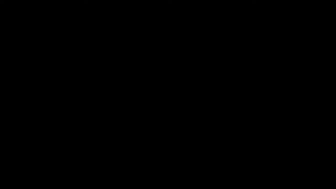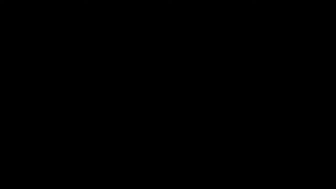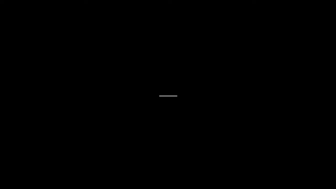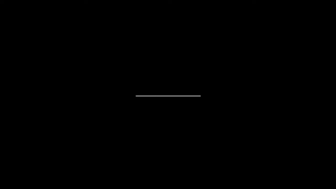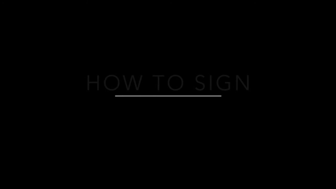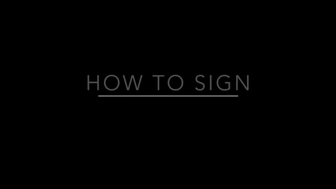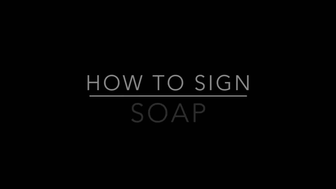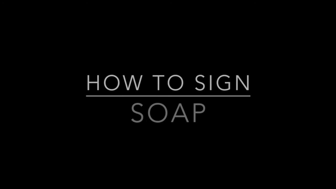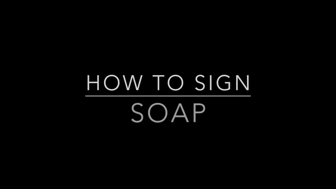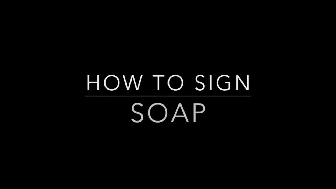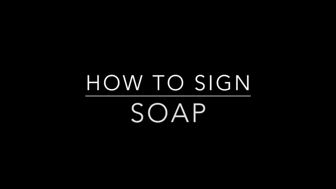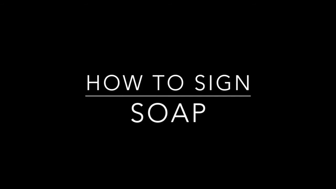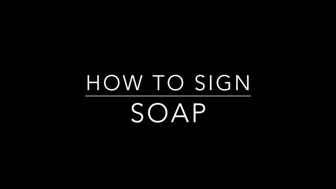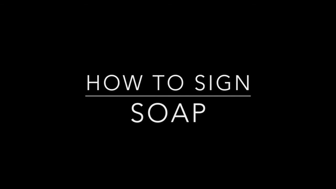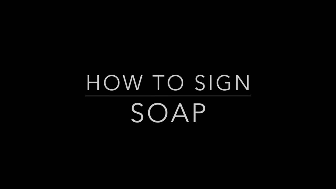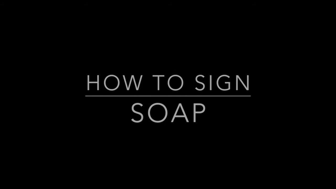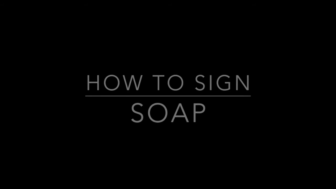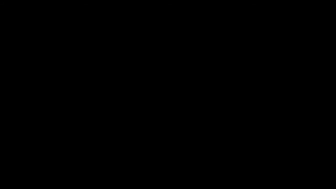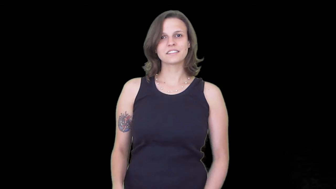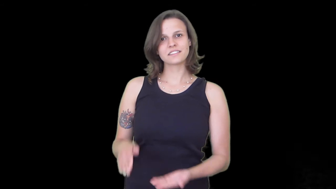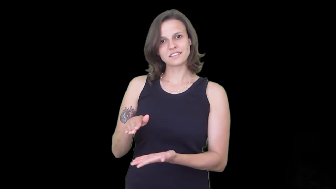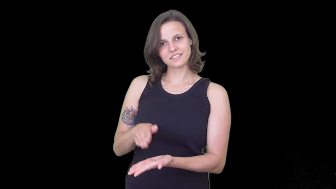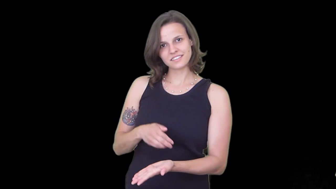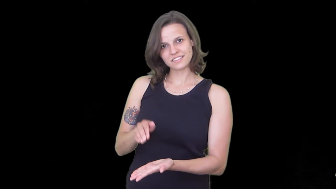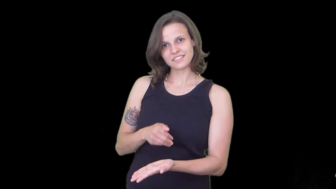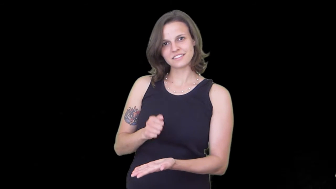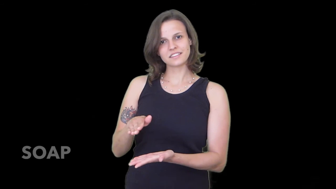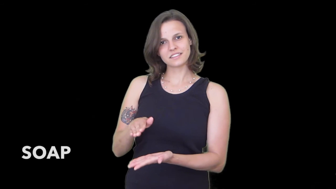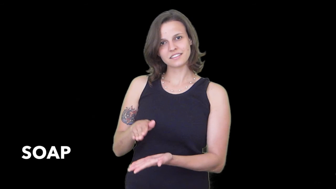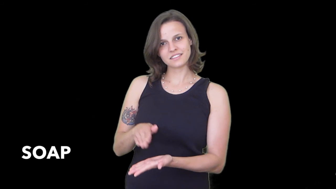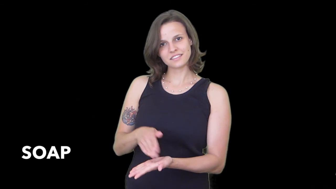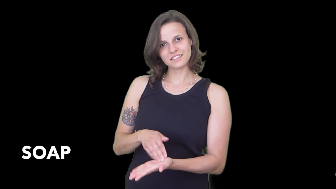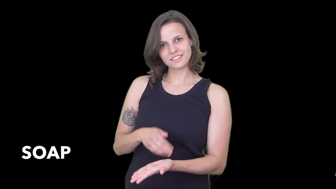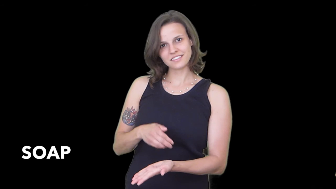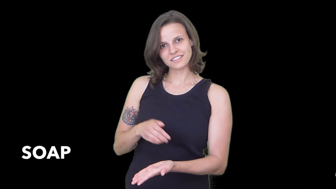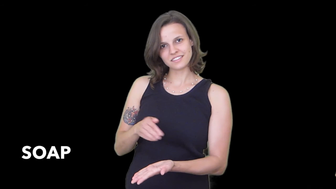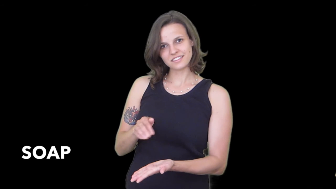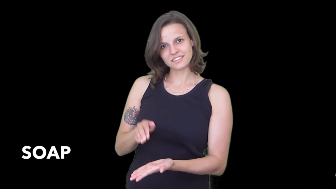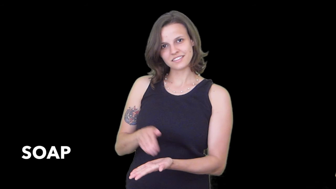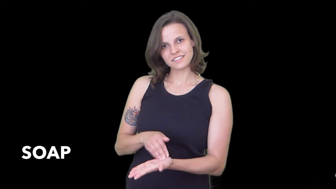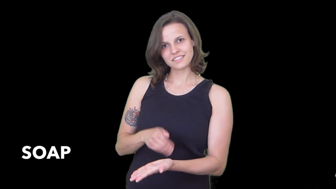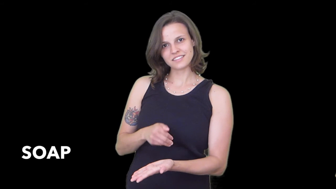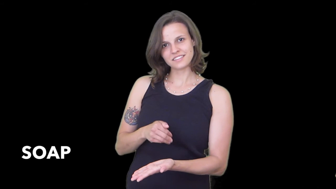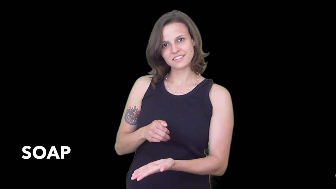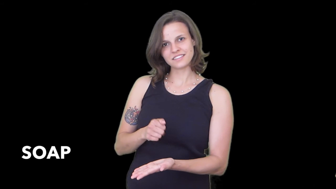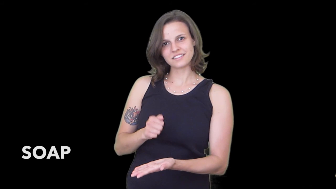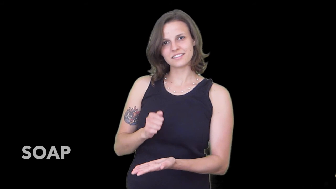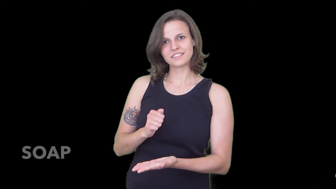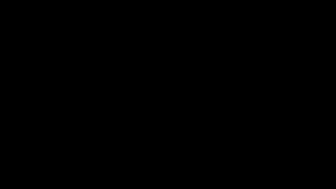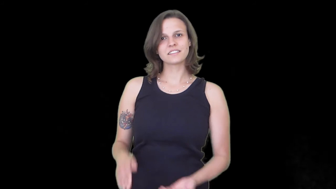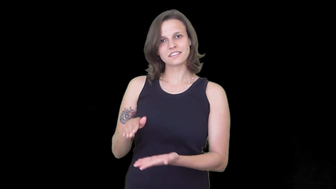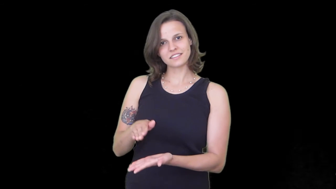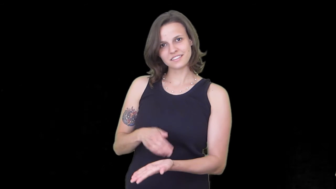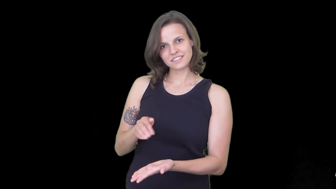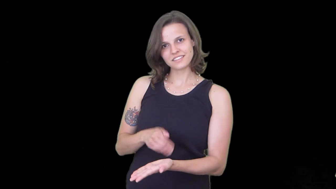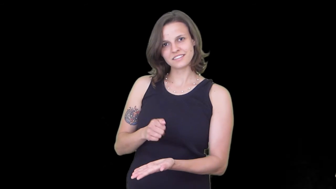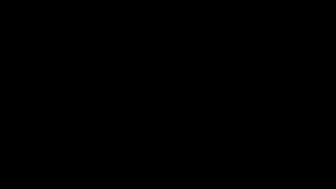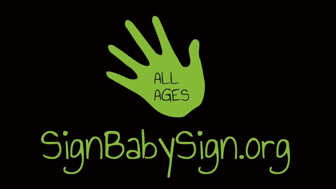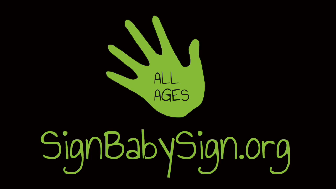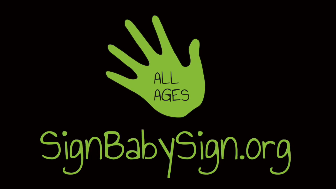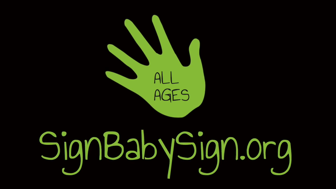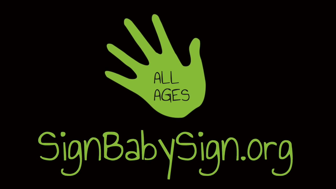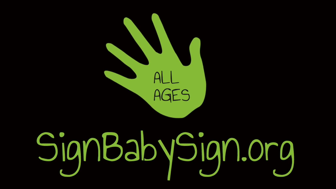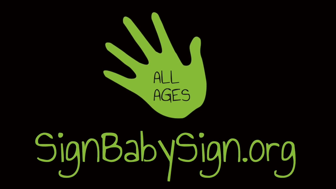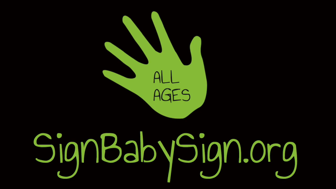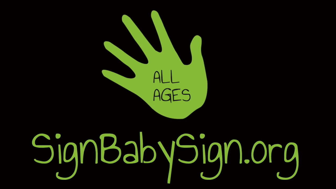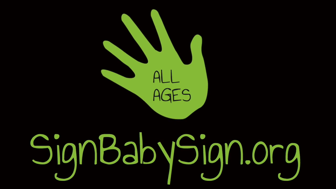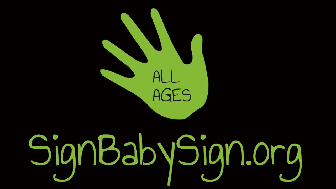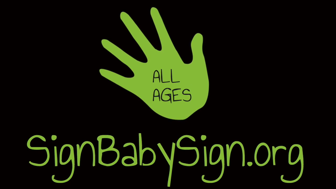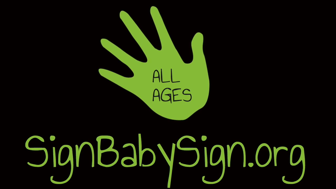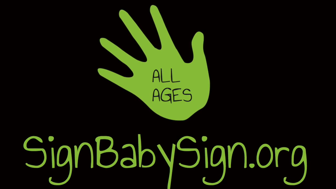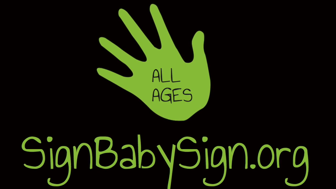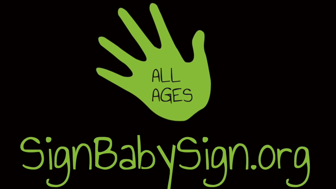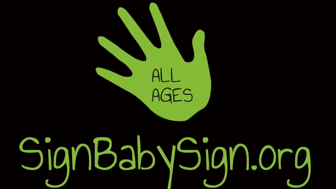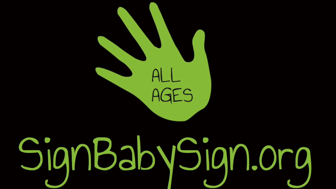Soap